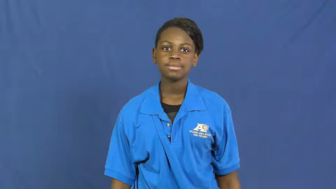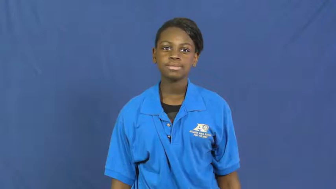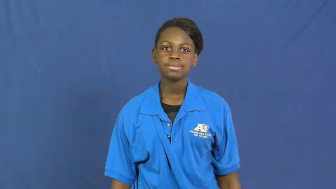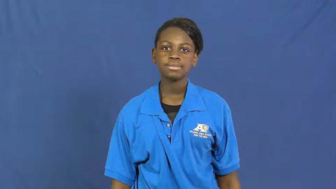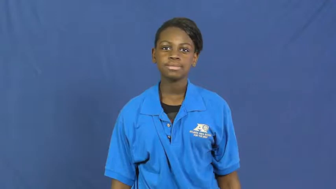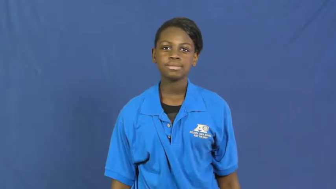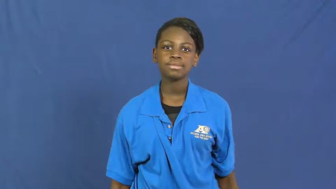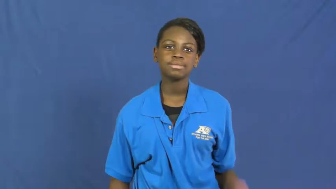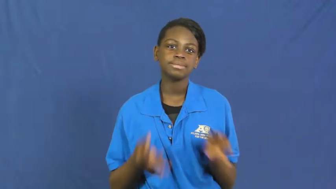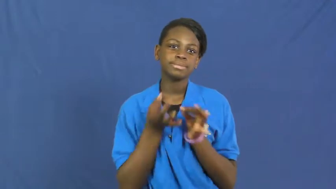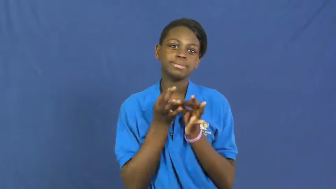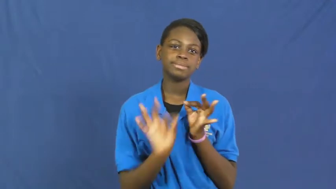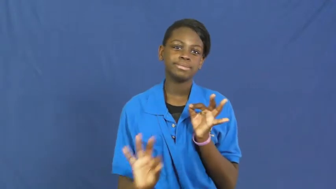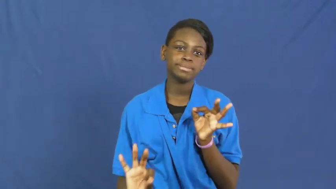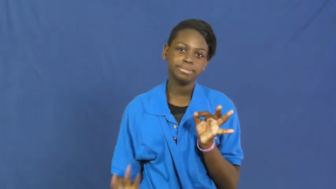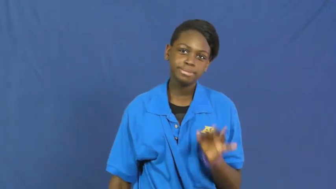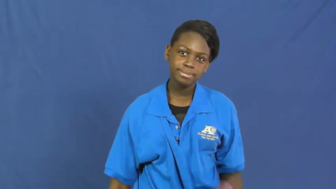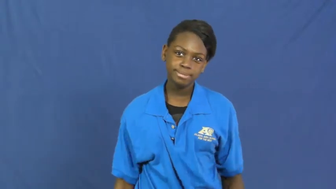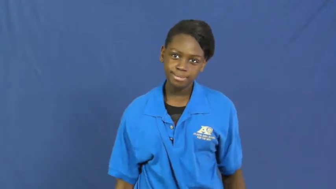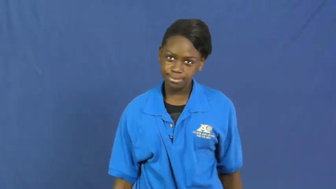simple,doddle,lowbrow,benighted